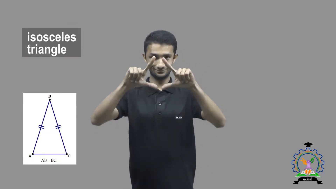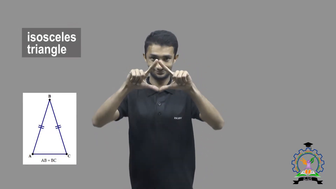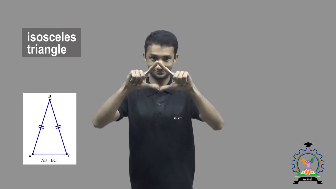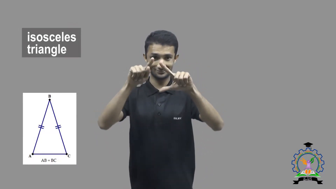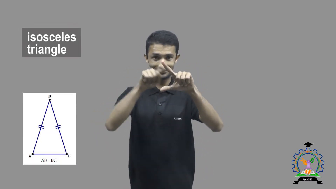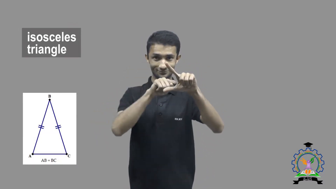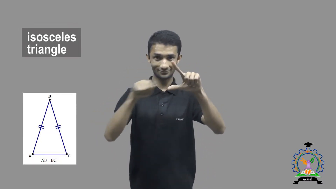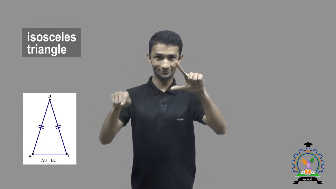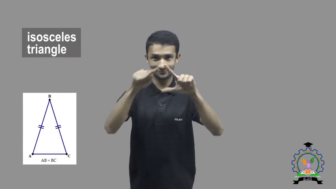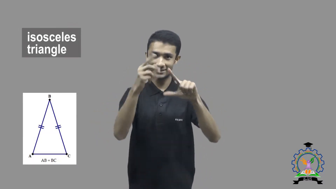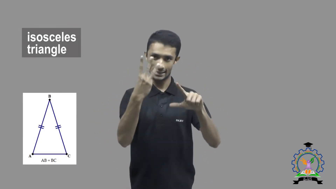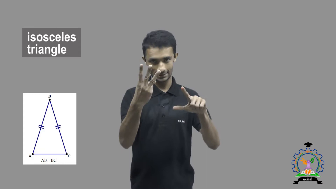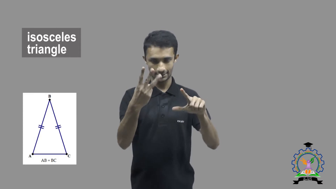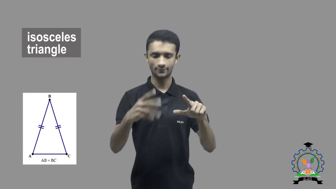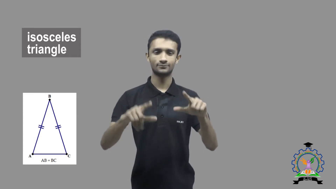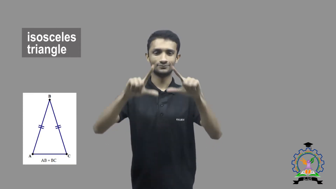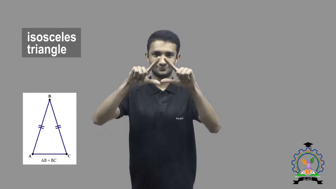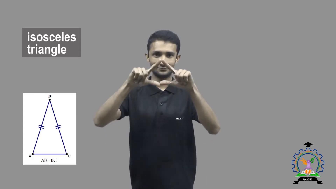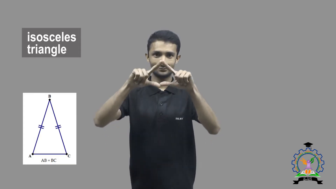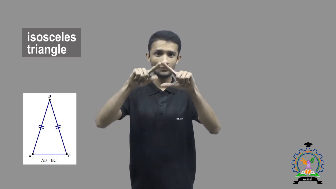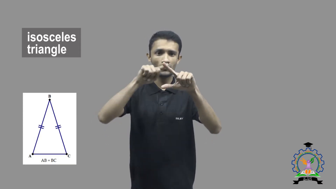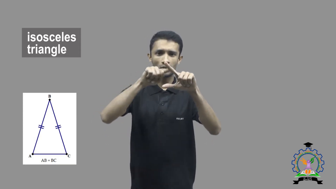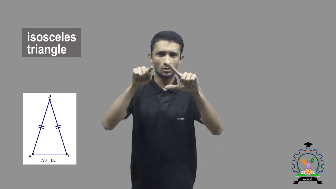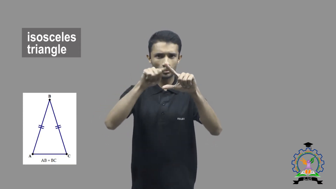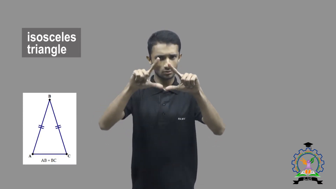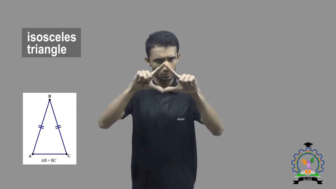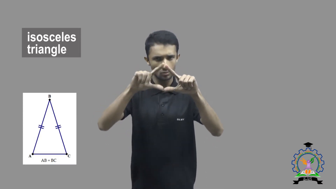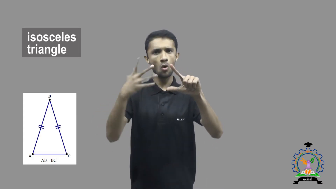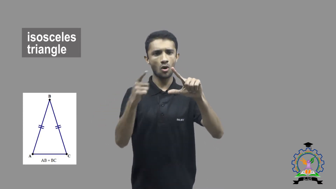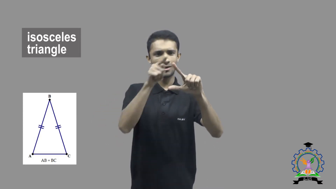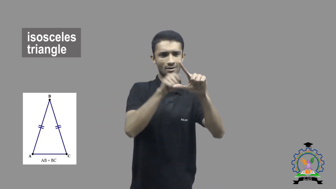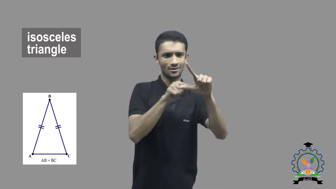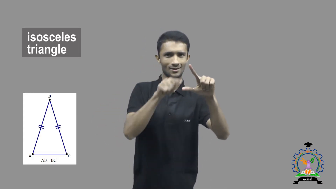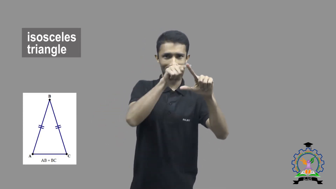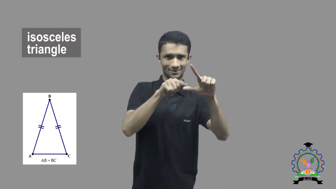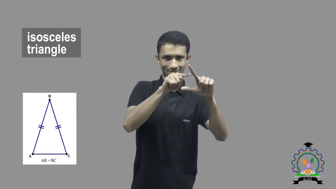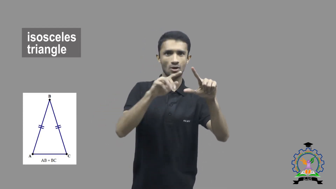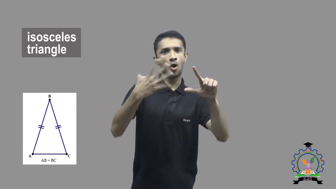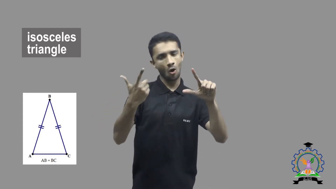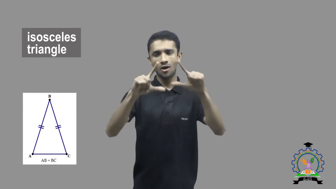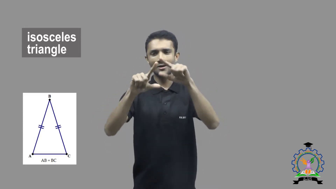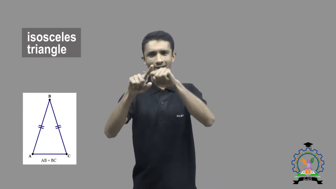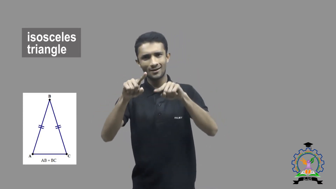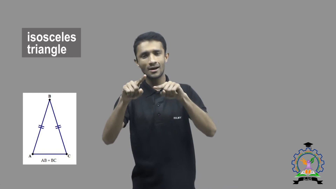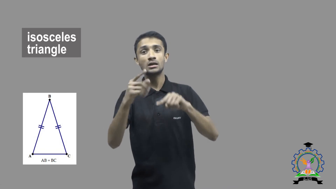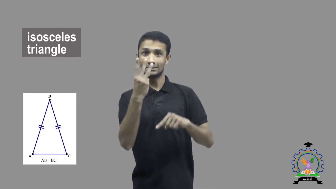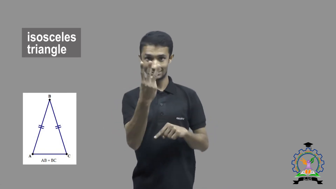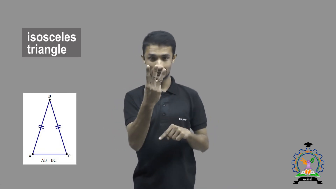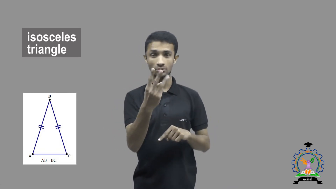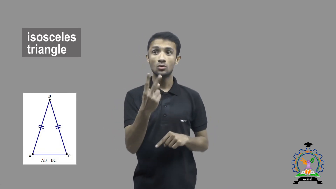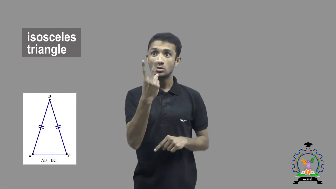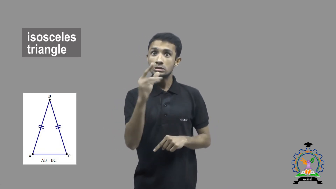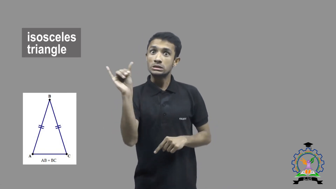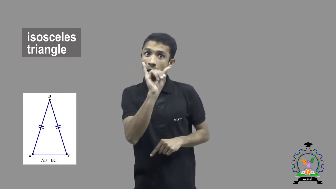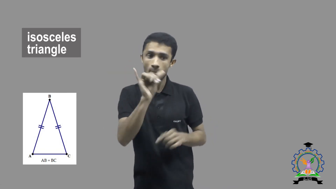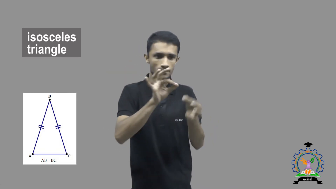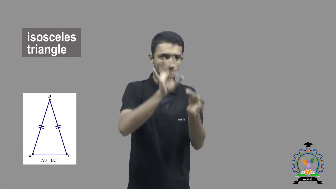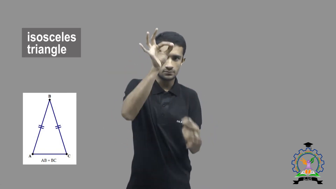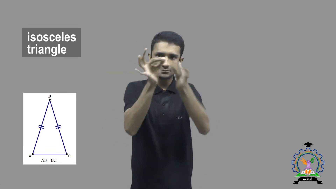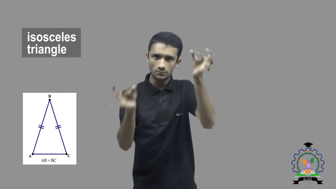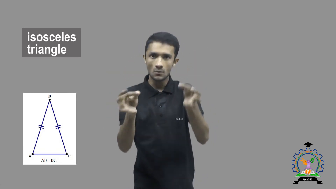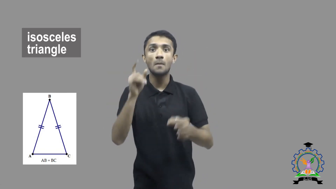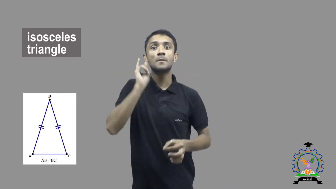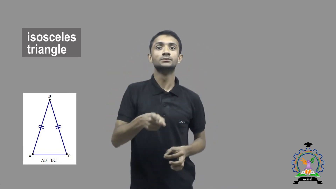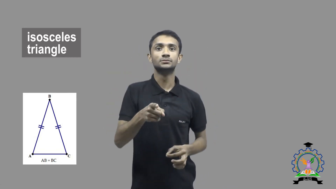isosceles triangle